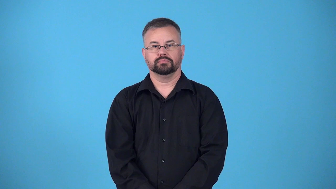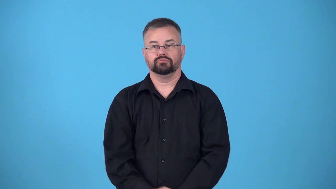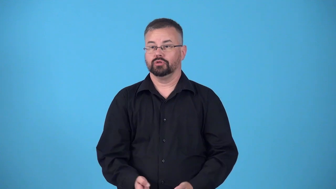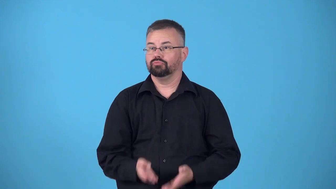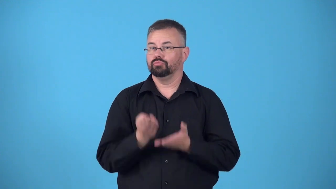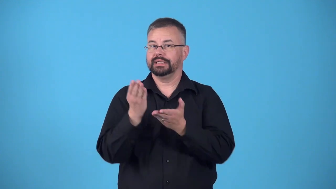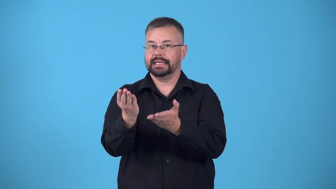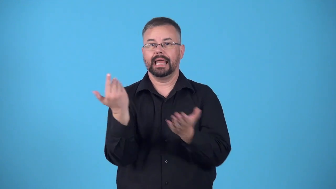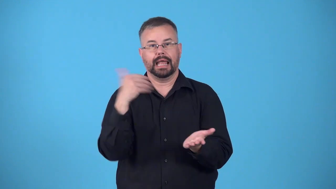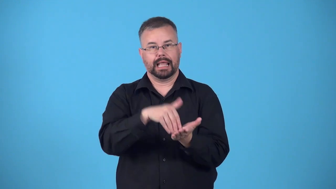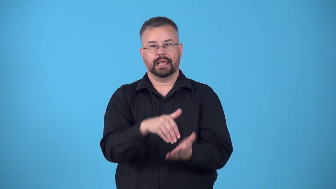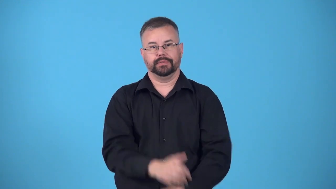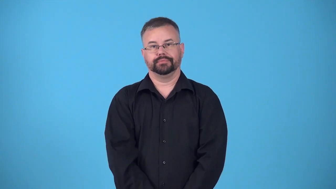represent